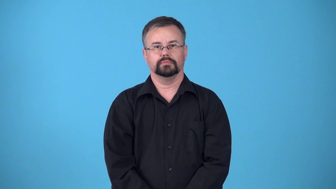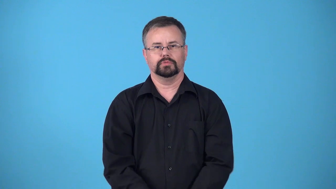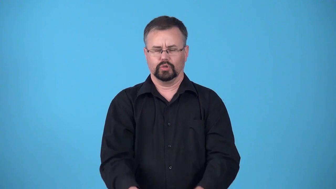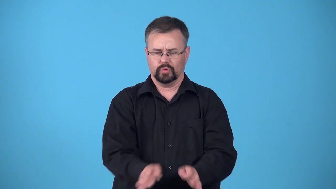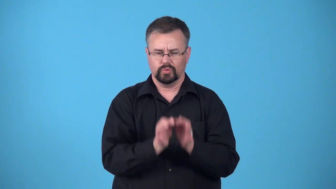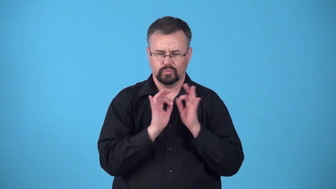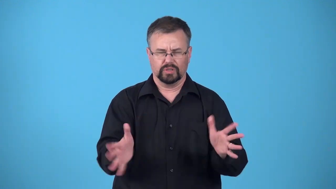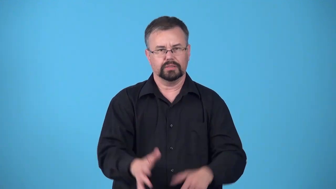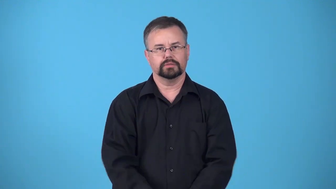that and 50 cents will buy you a cup of coffee, that and a quarter will get you a cup of coffee